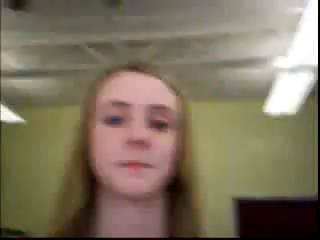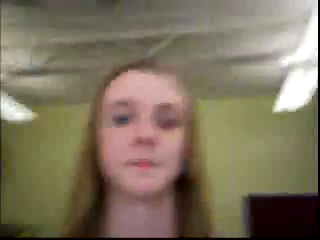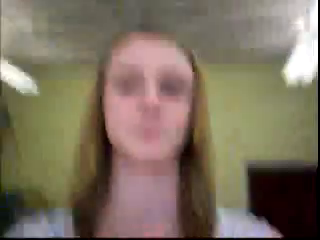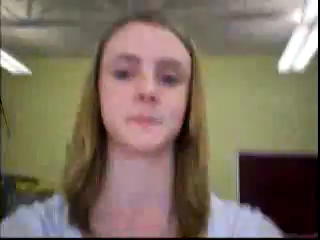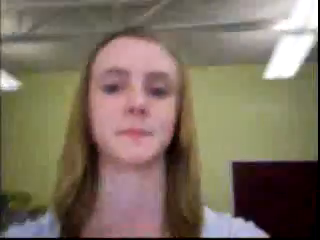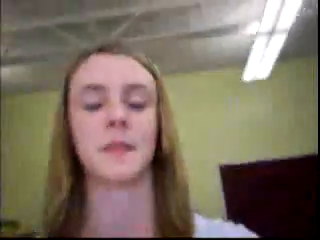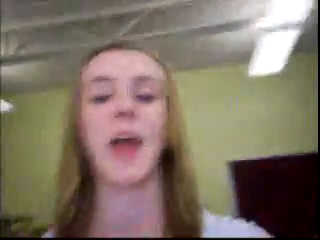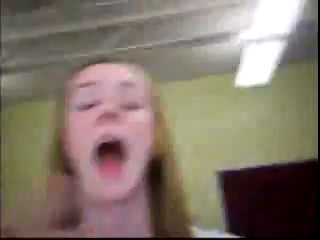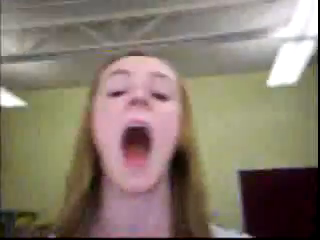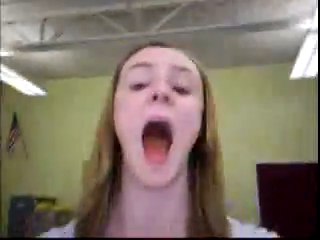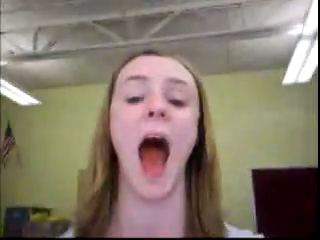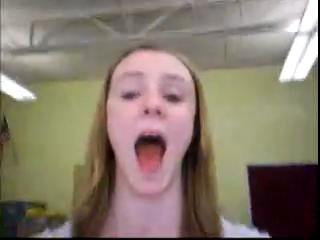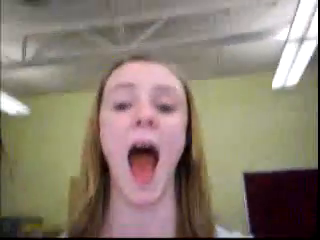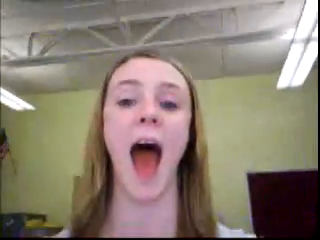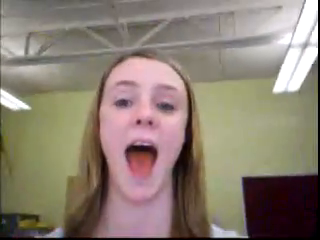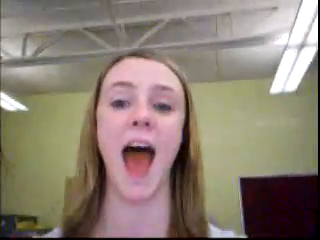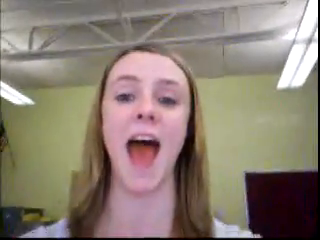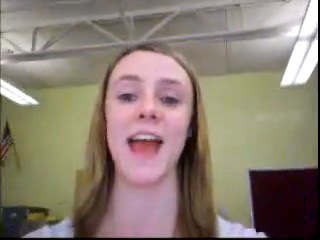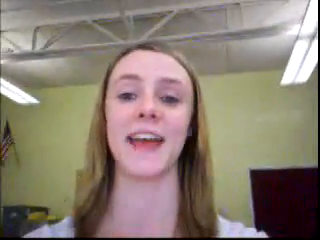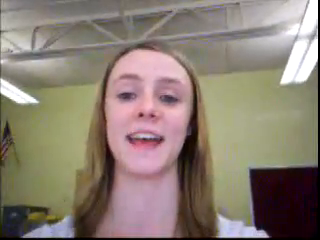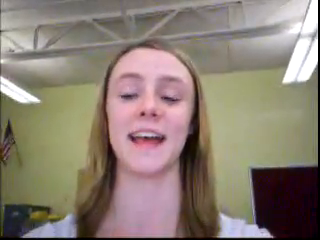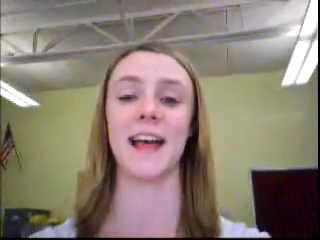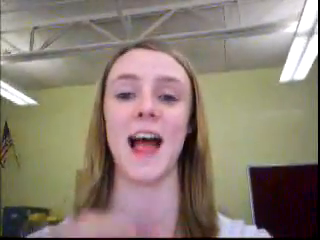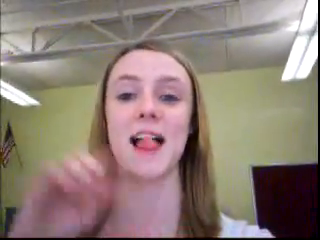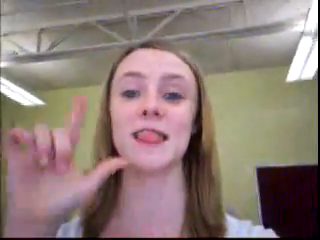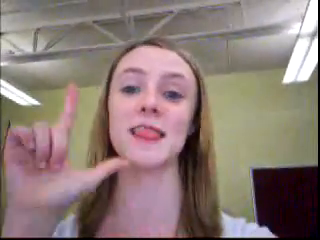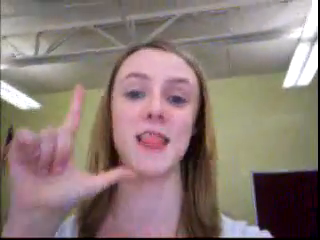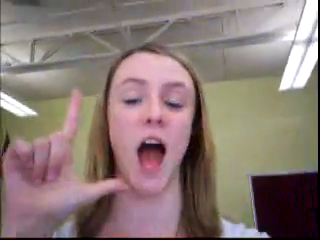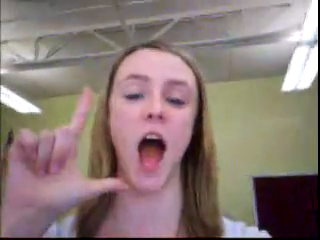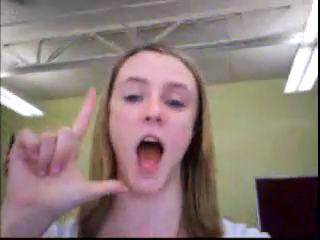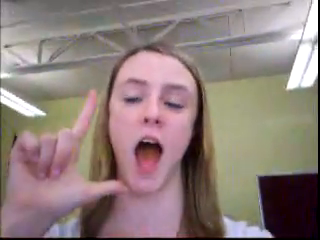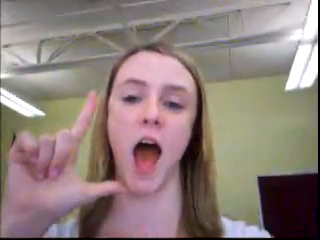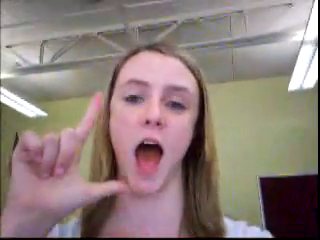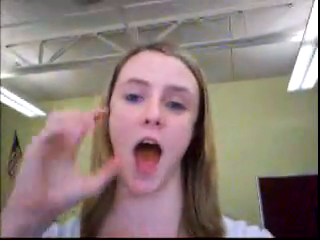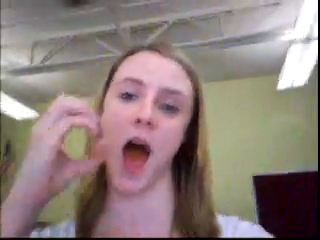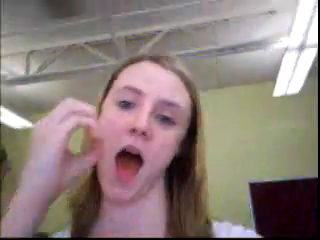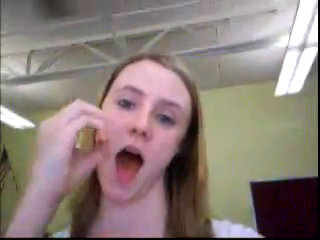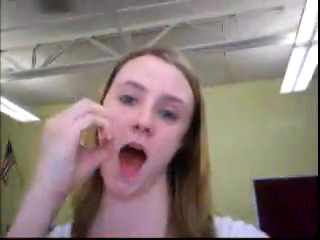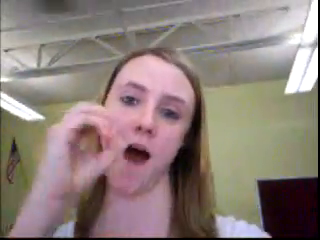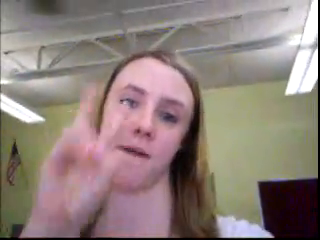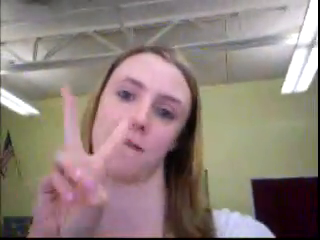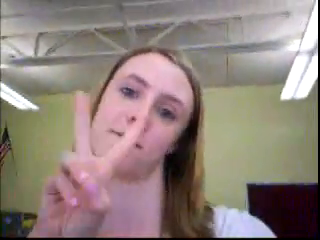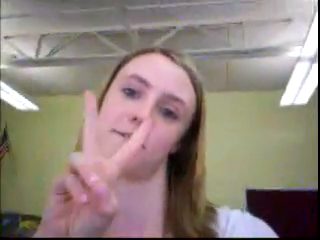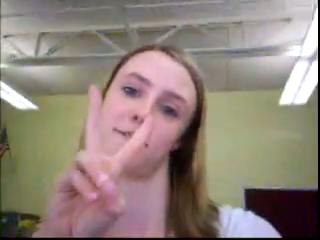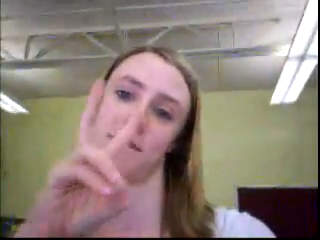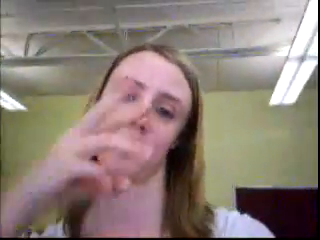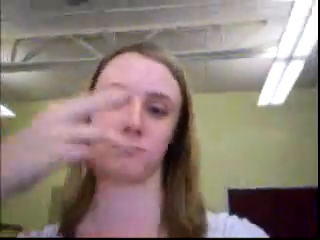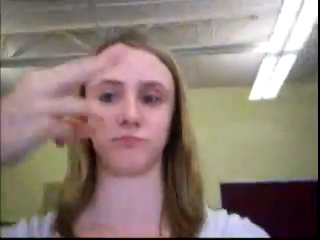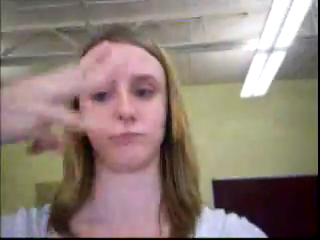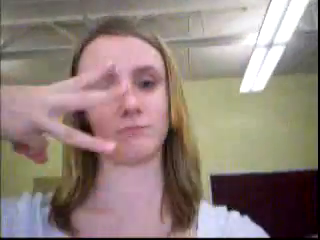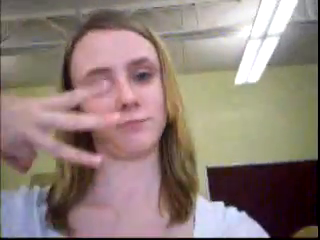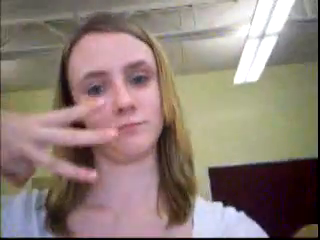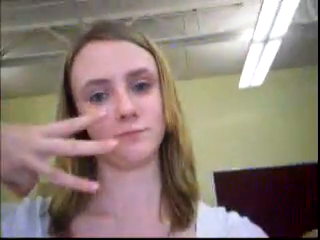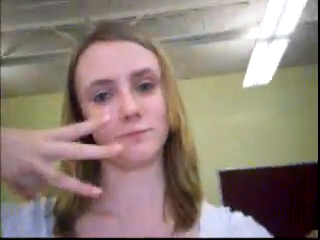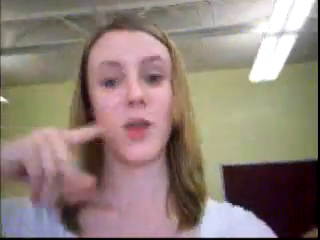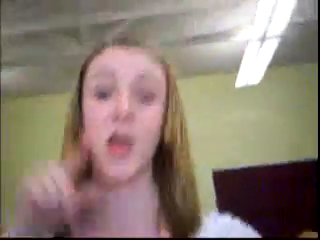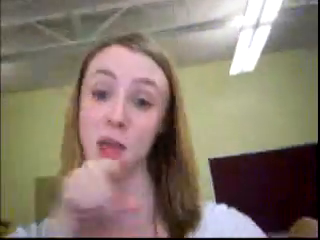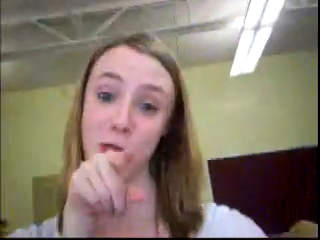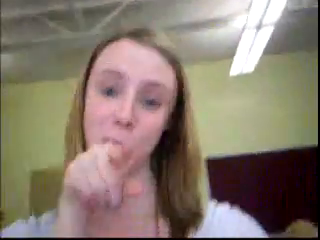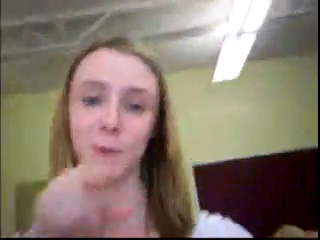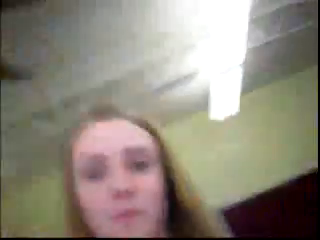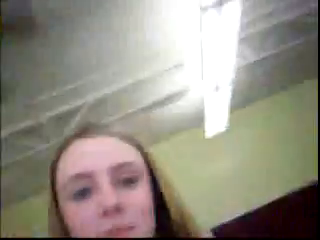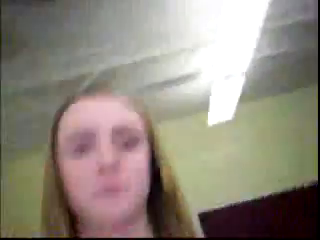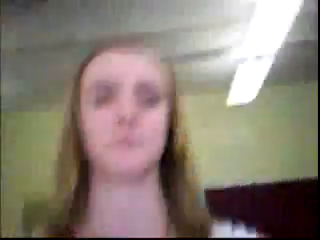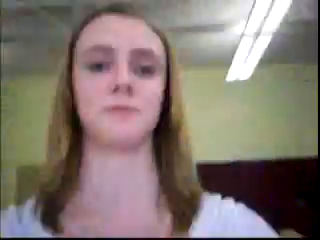CELEBRITIES